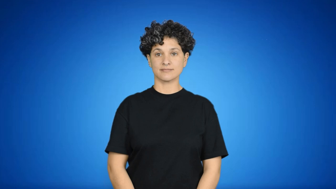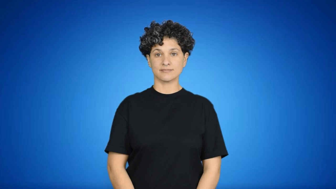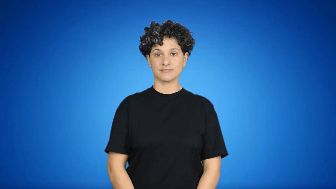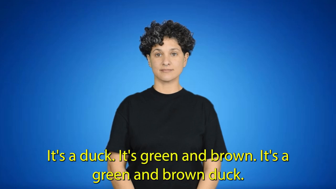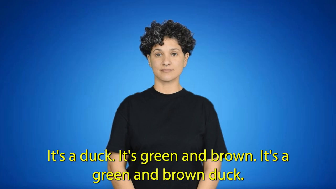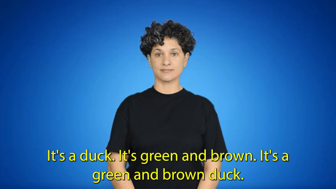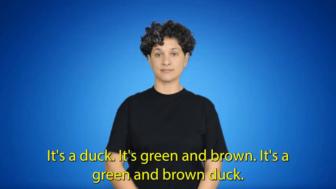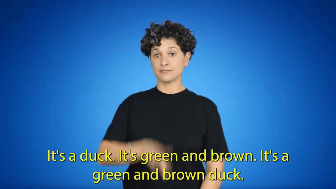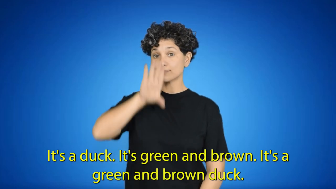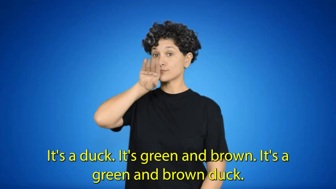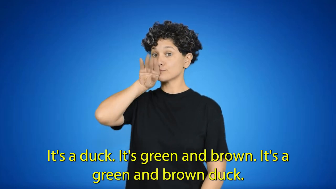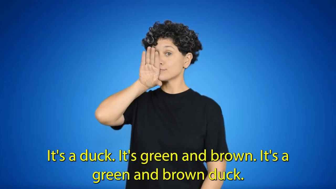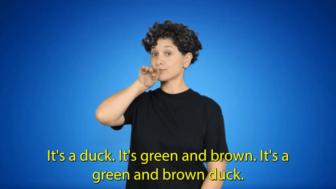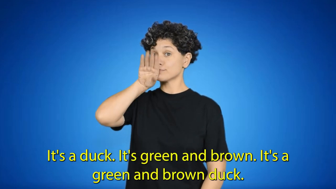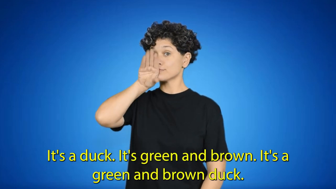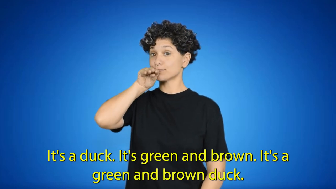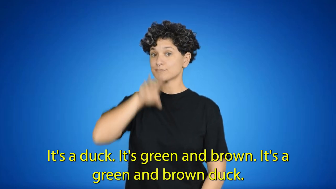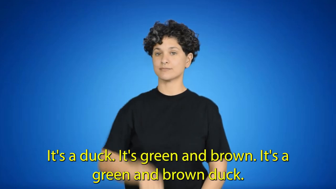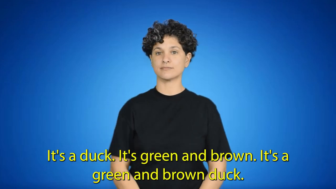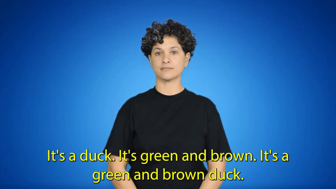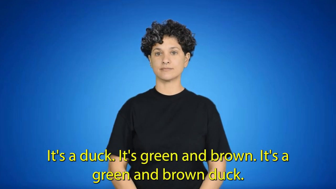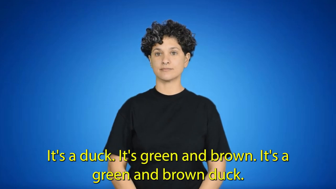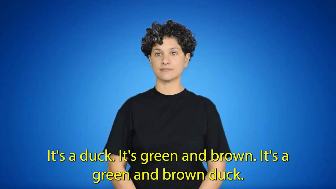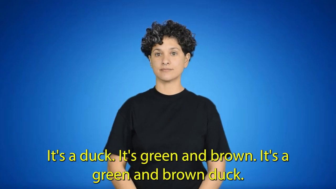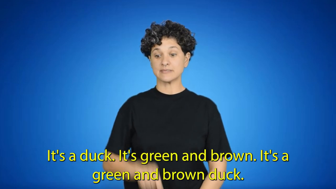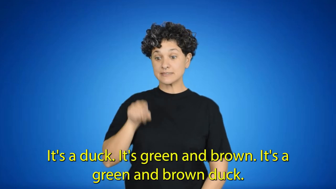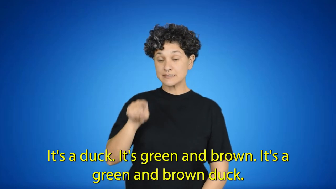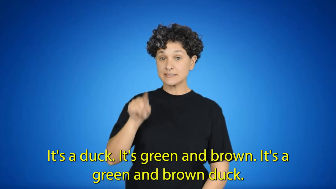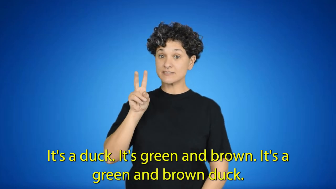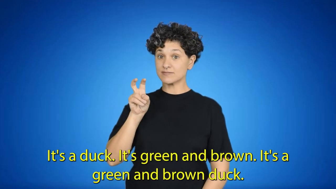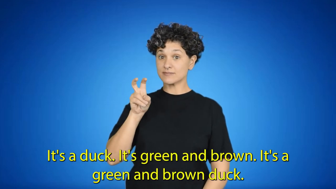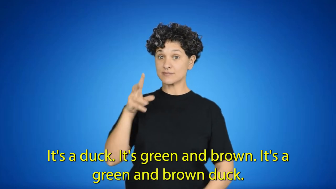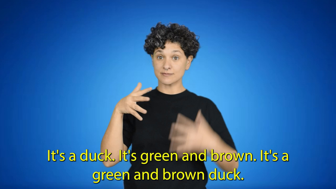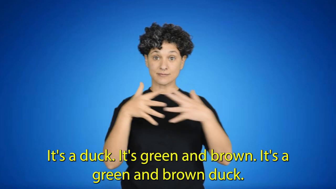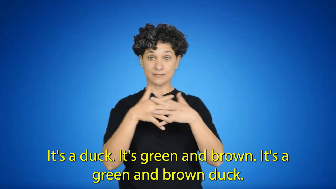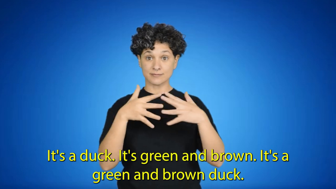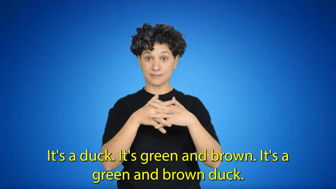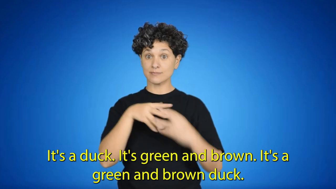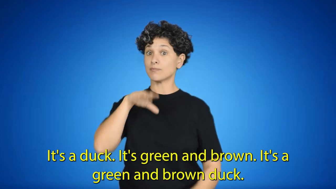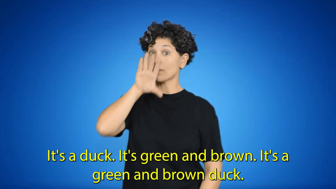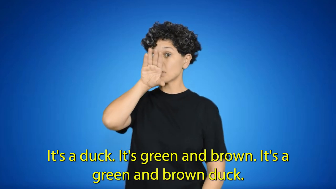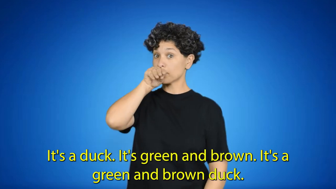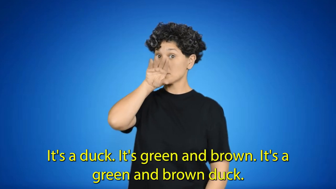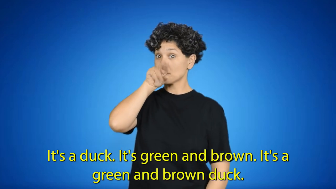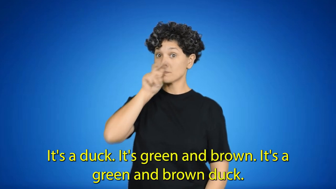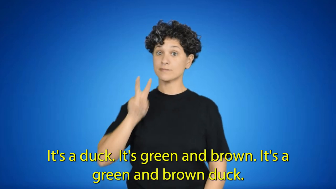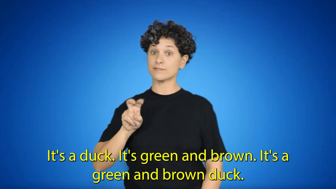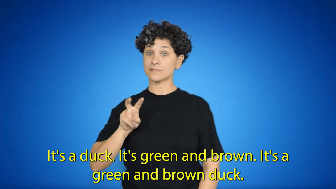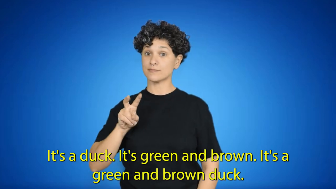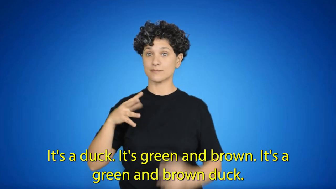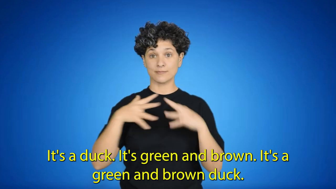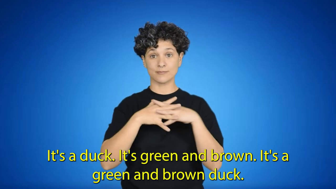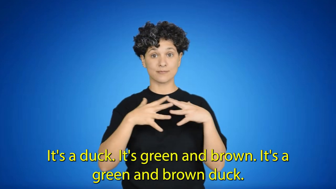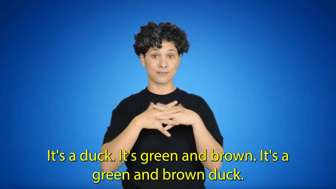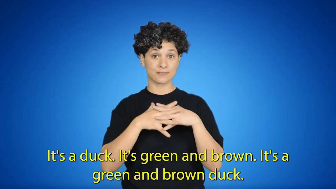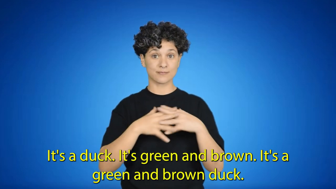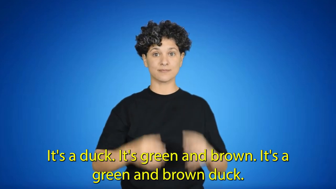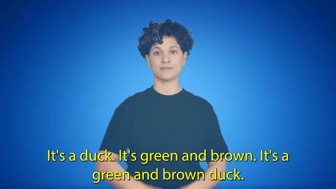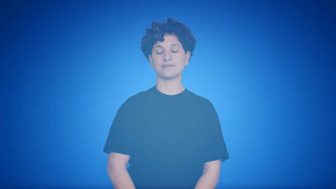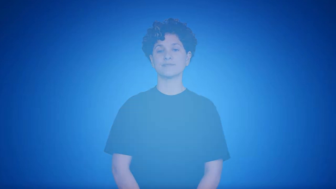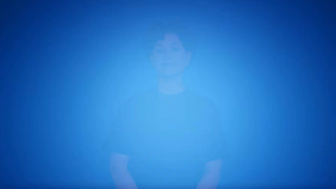It's a green and brown duck